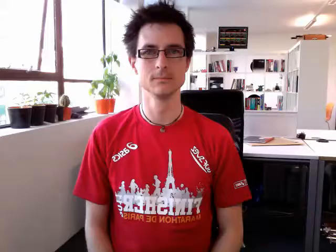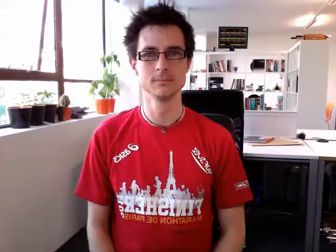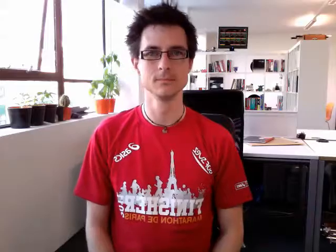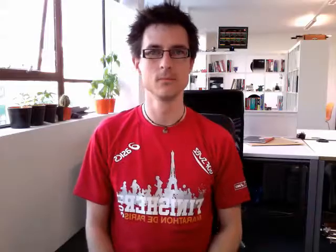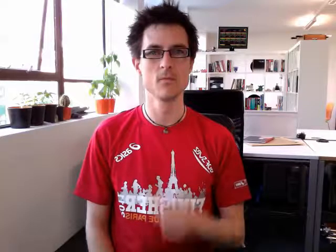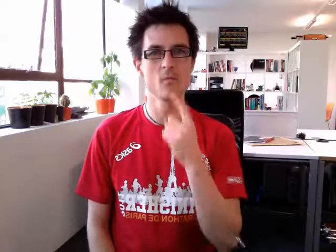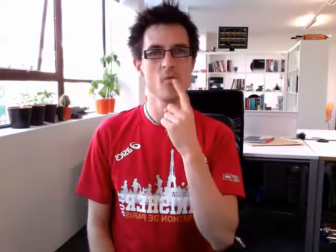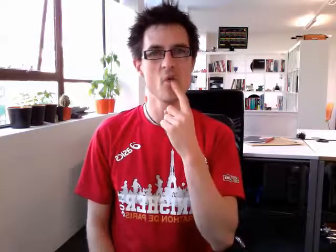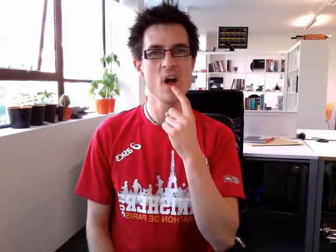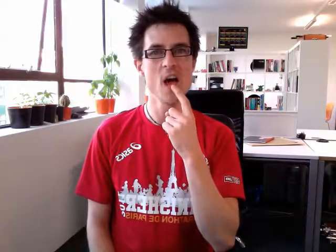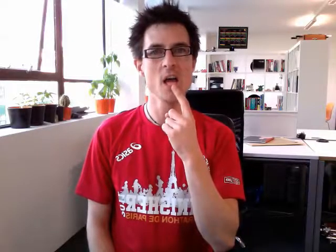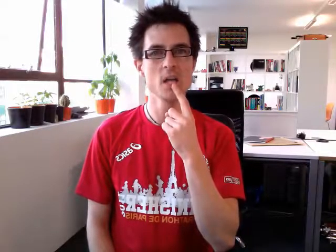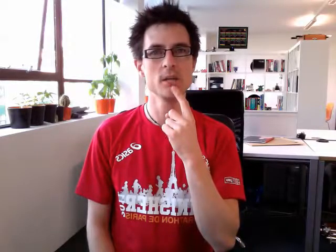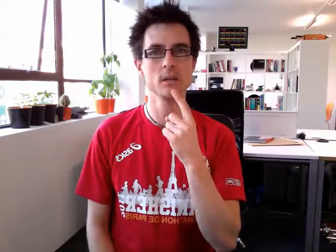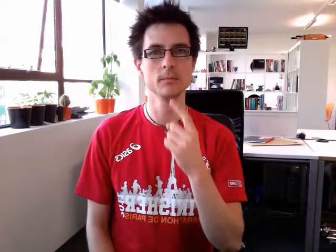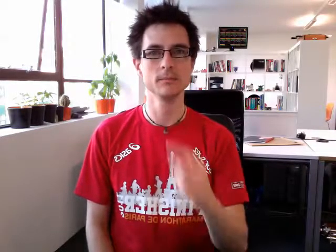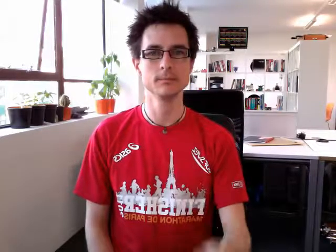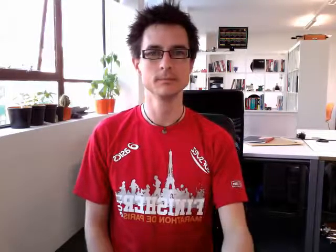red